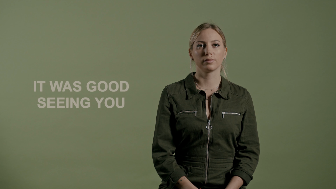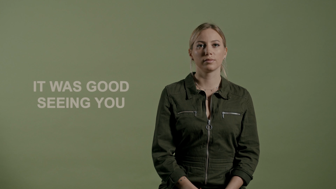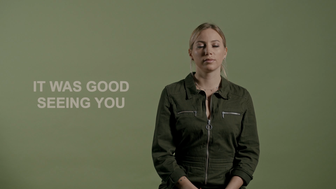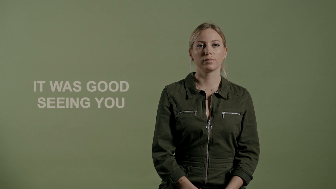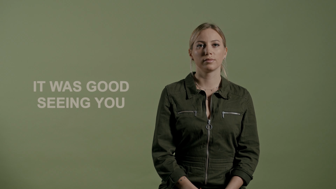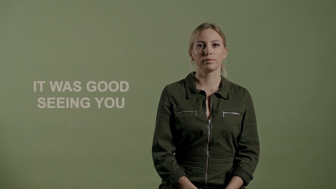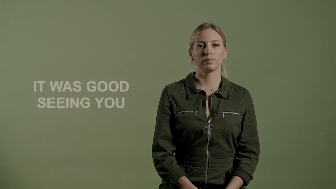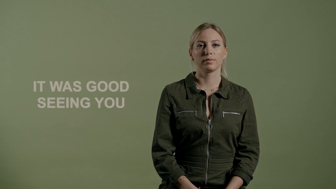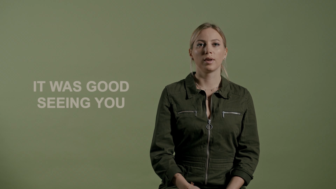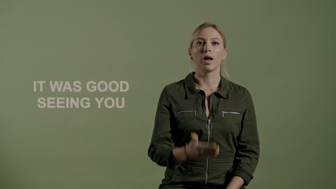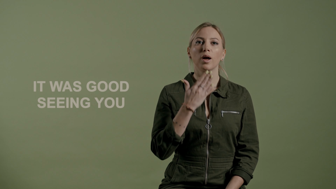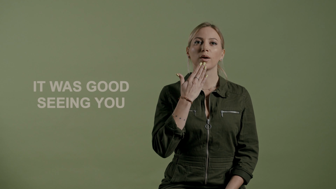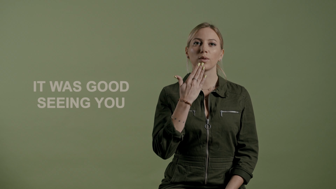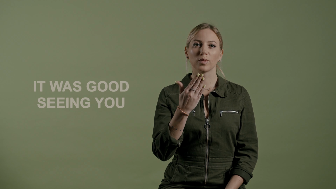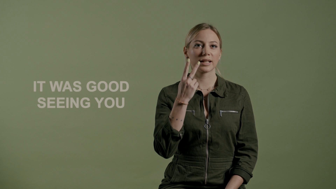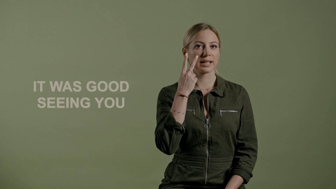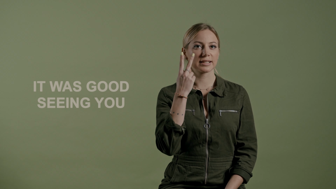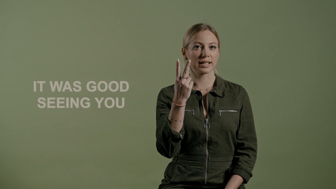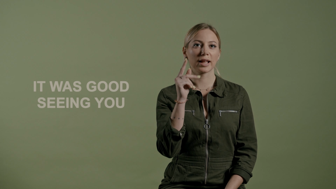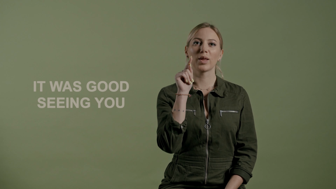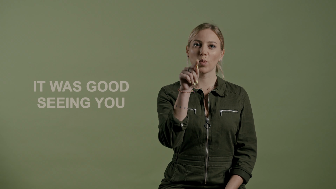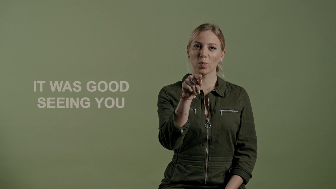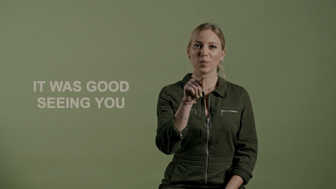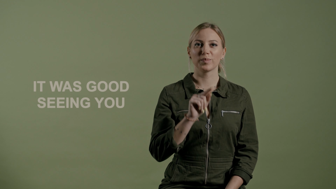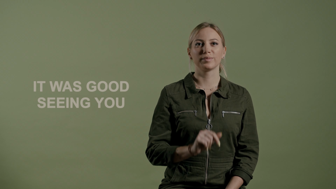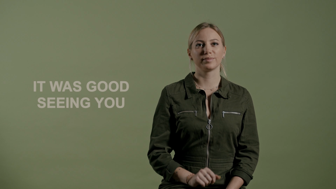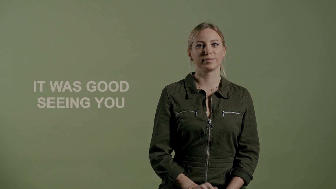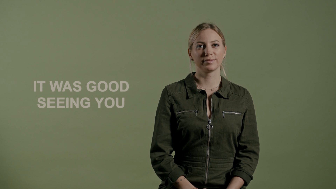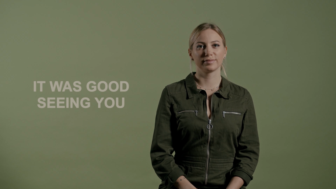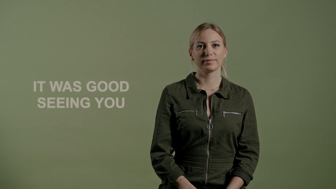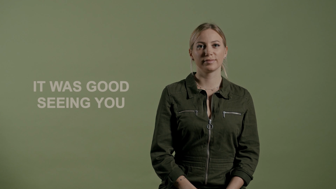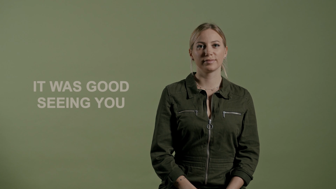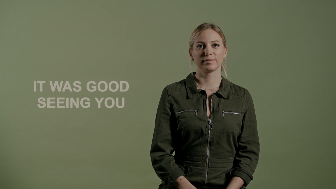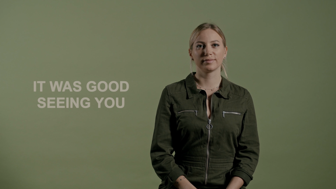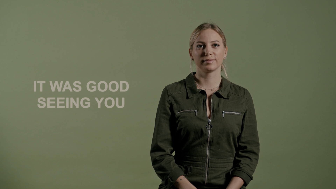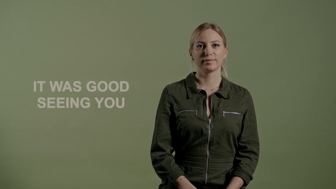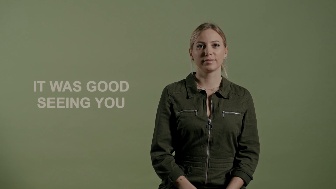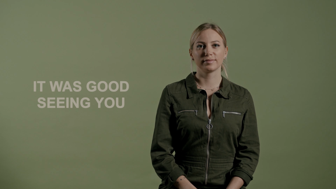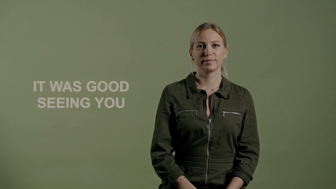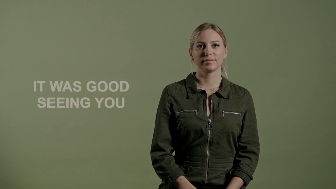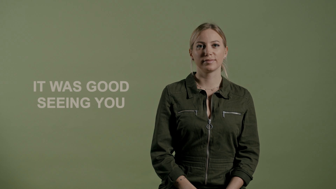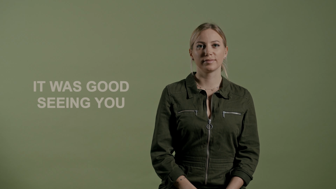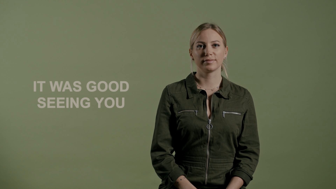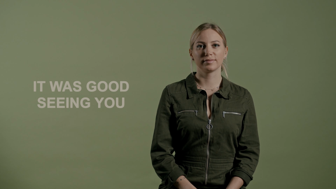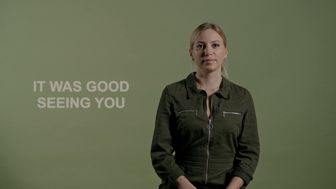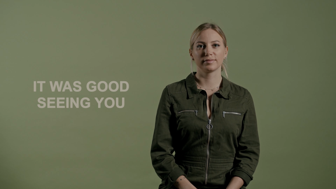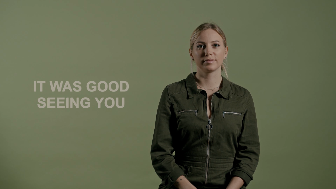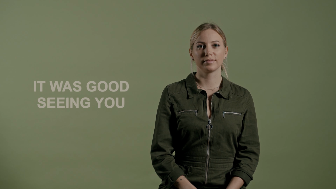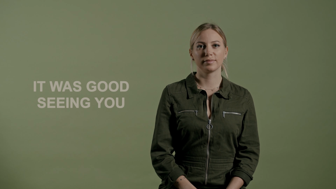It Was Good Seeing You